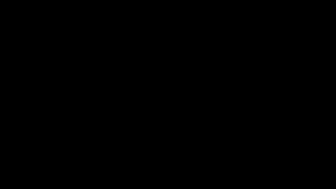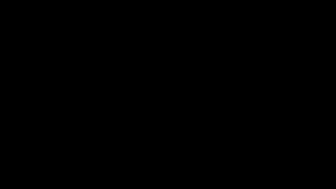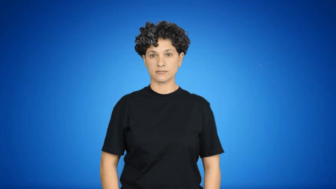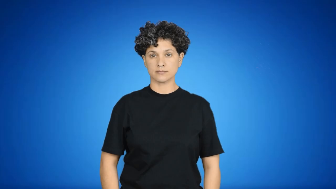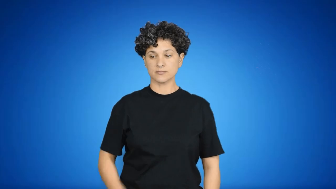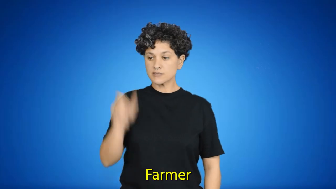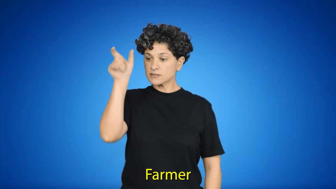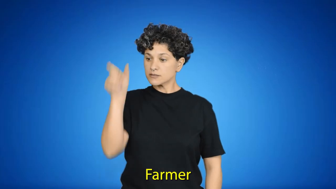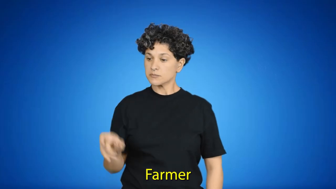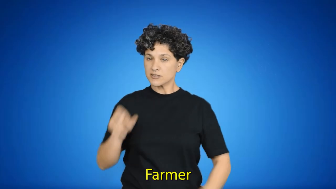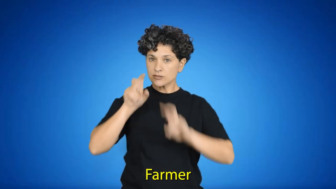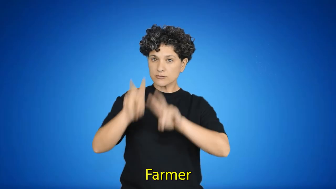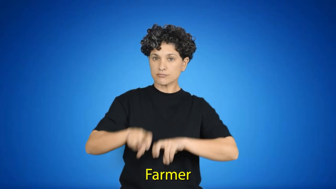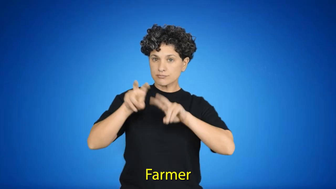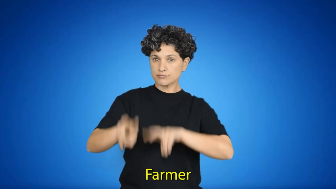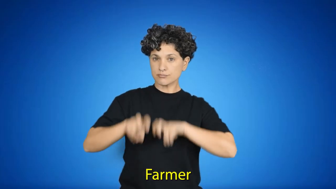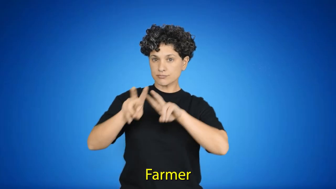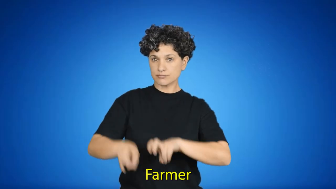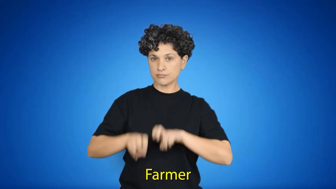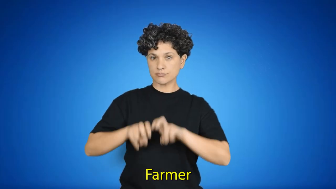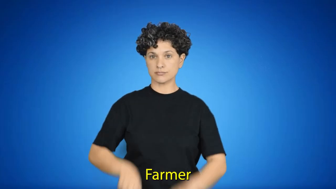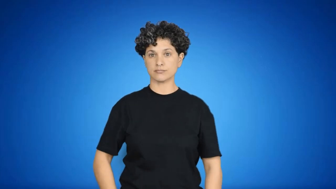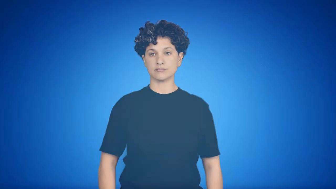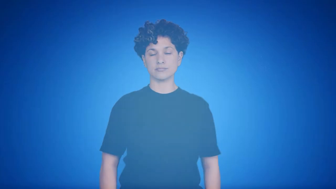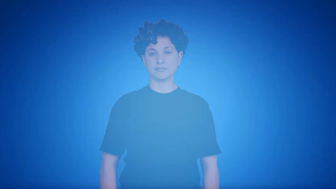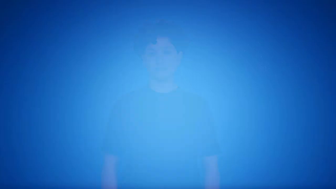Farmer